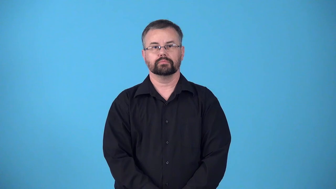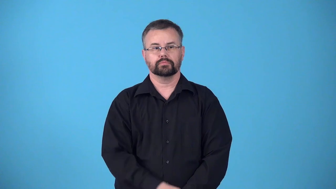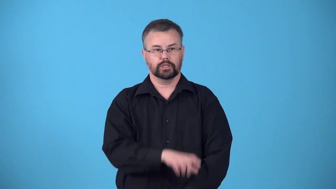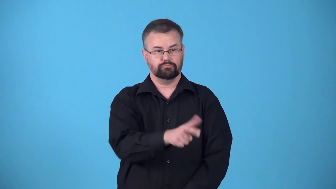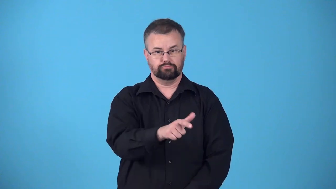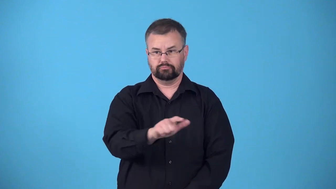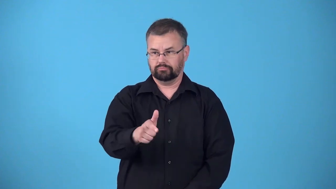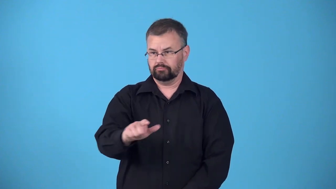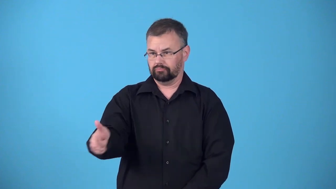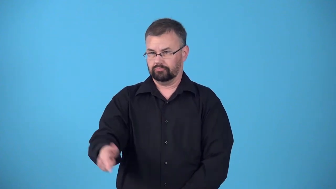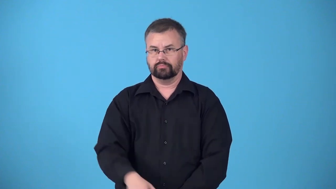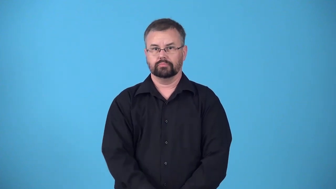back to back